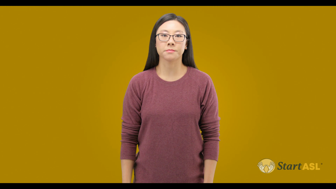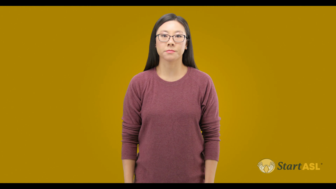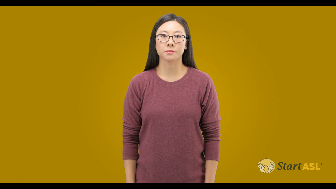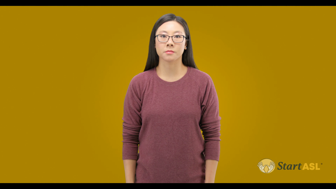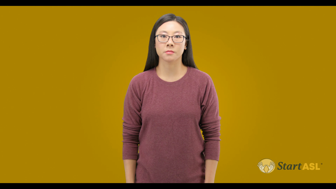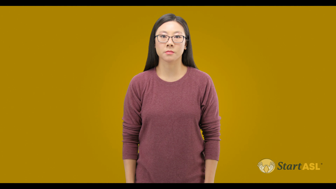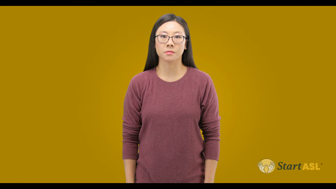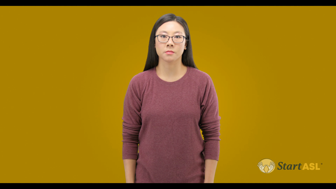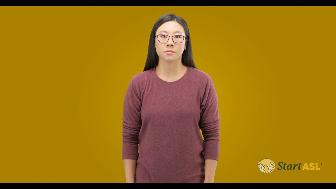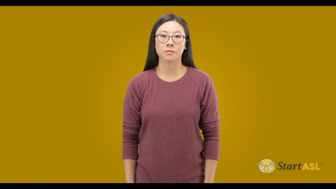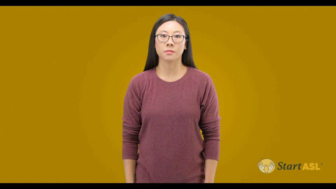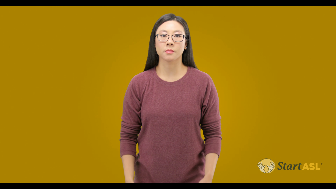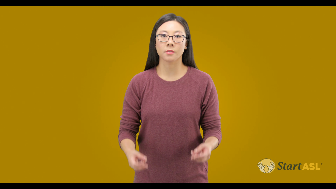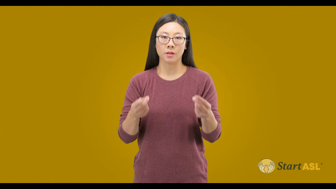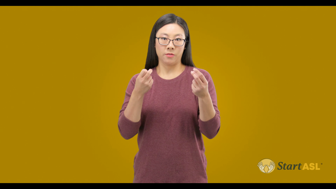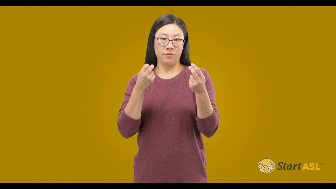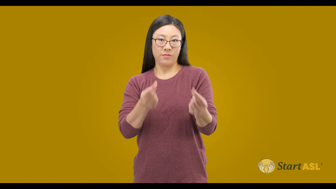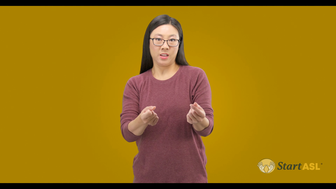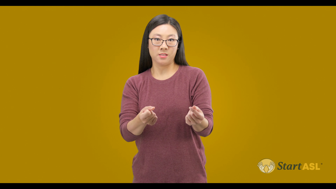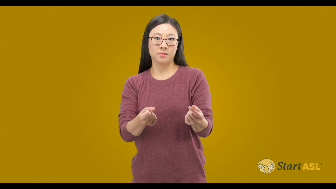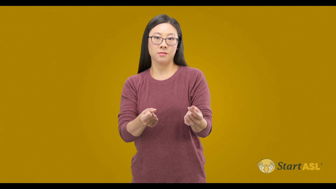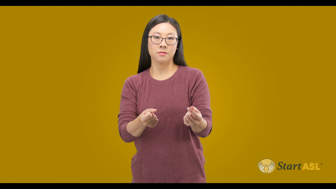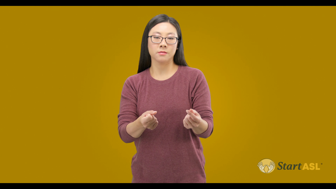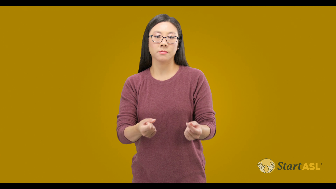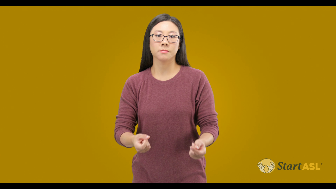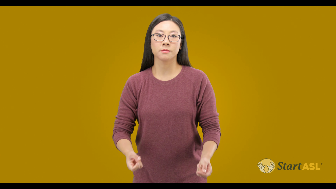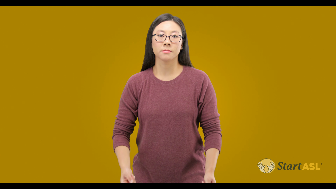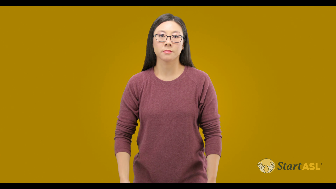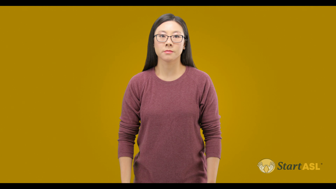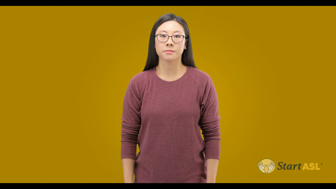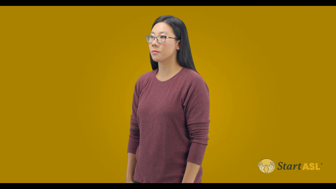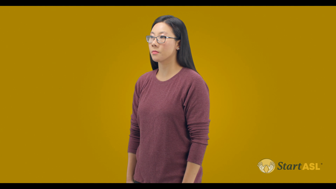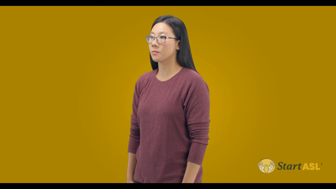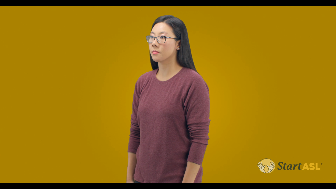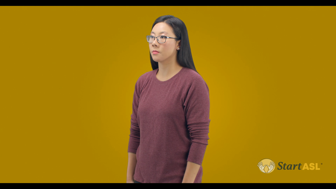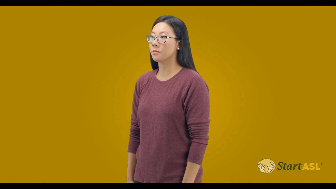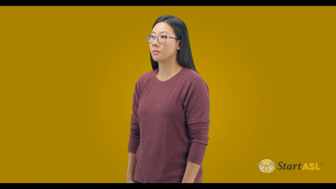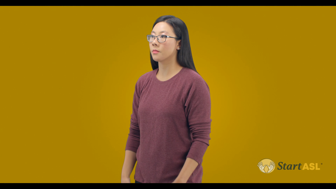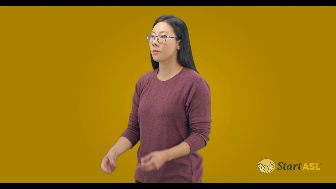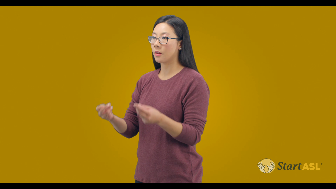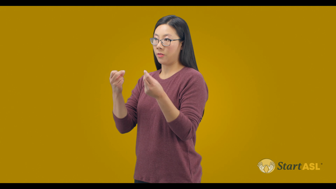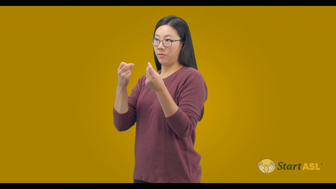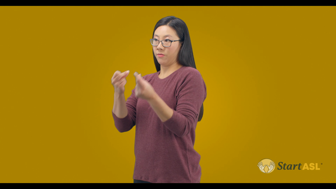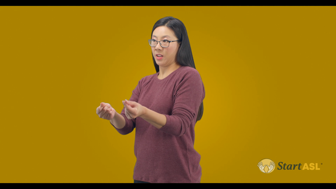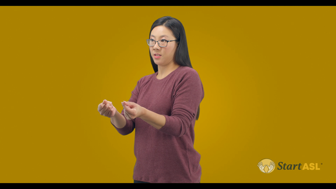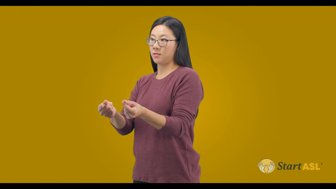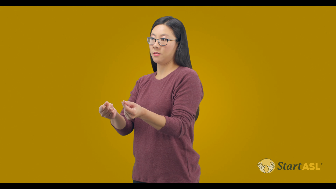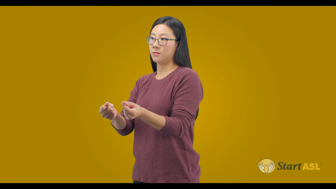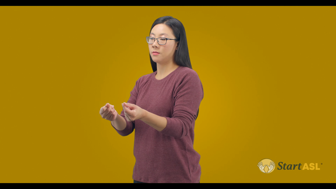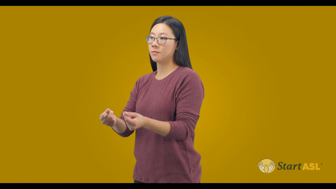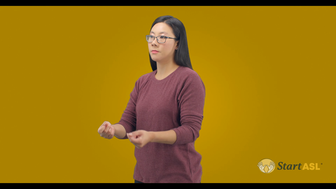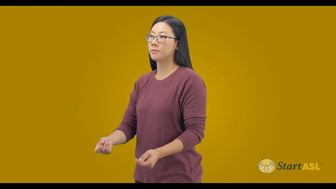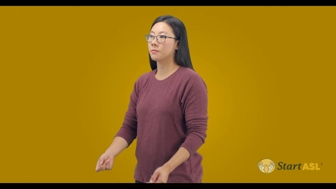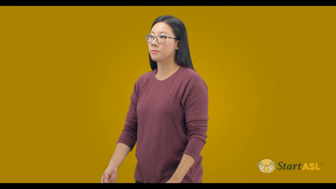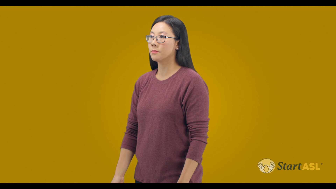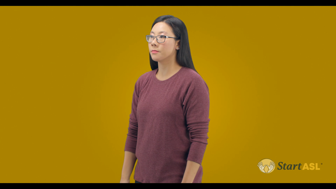fast